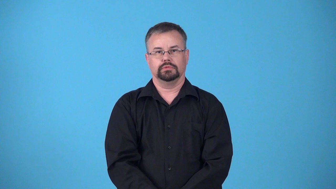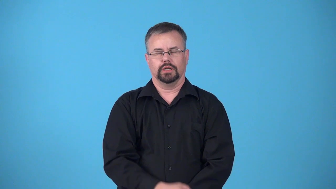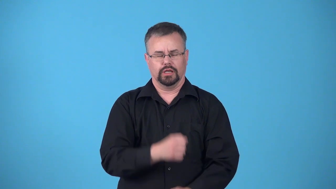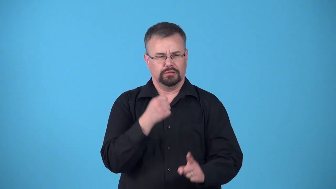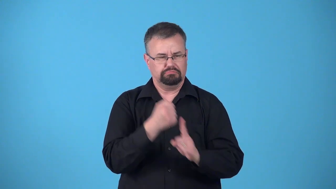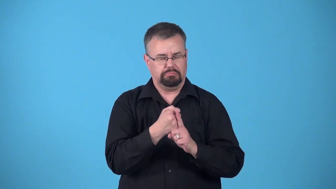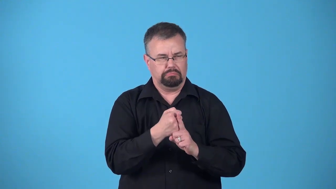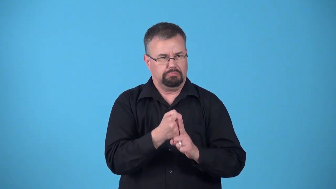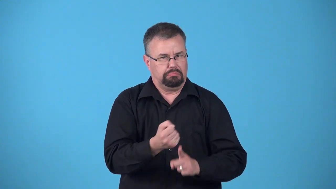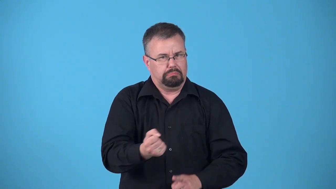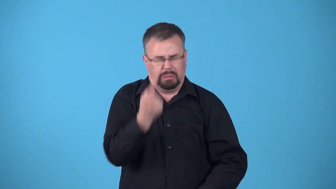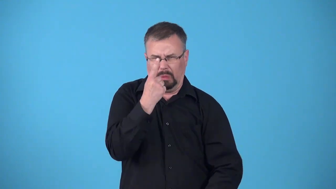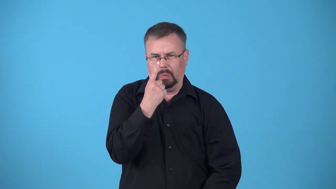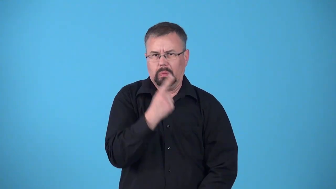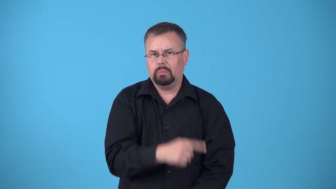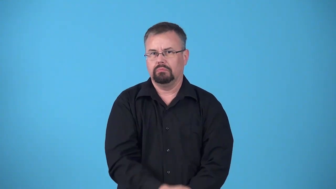hit home